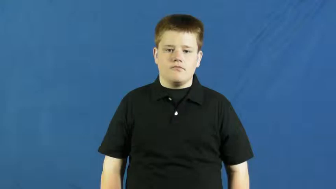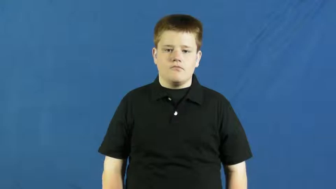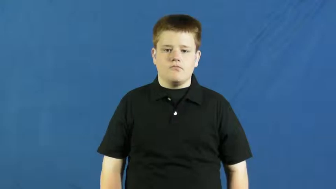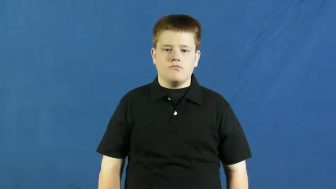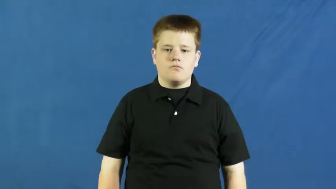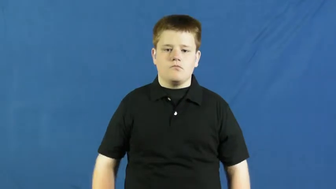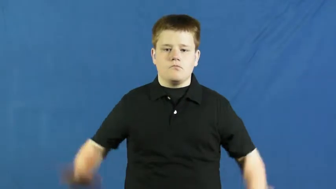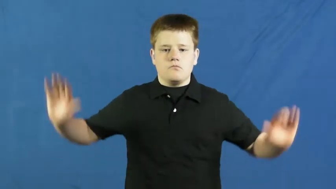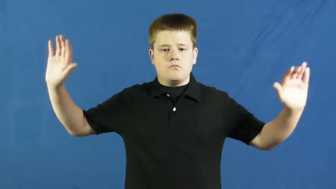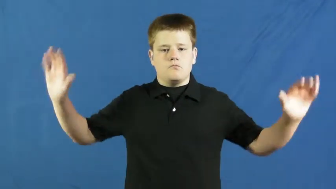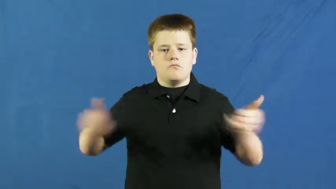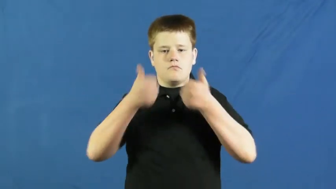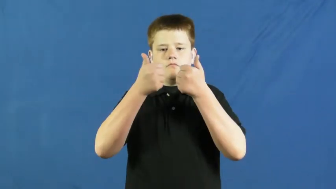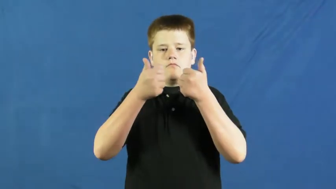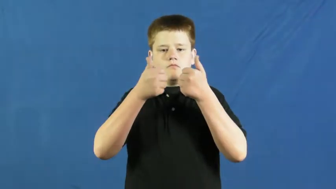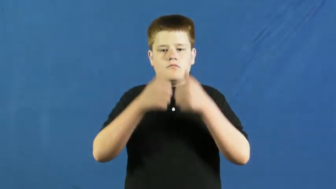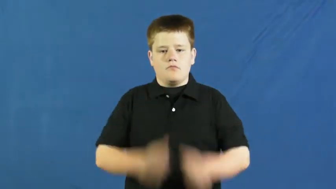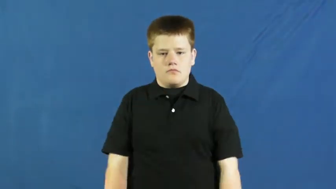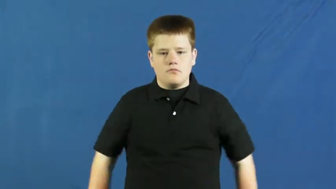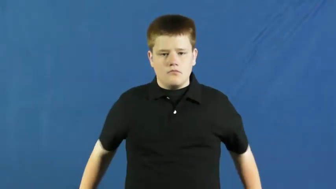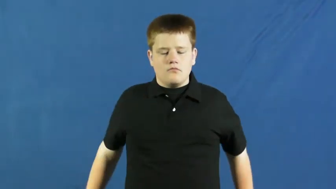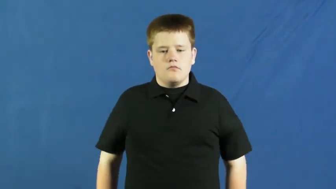take on,go against,go up against,pit against,square off, square off against